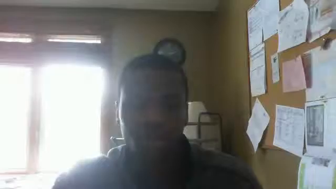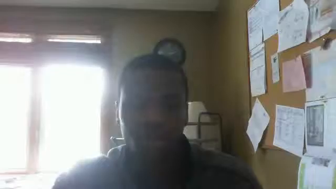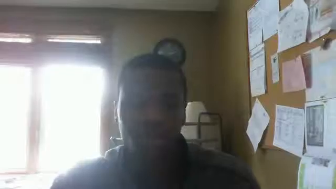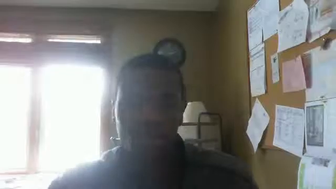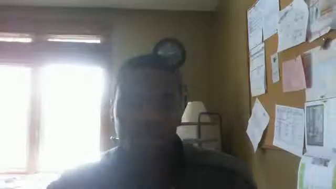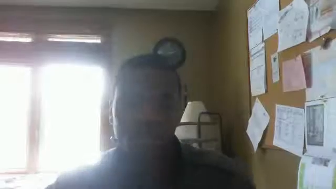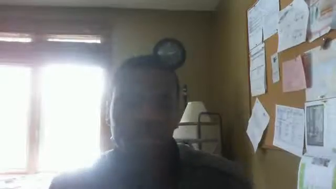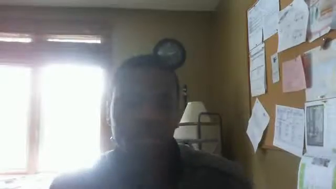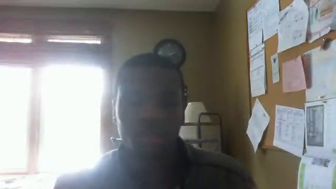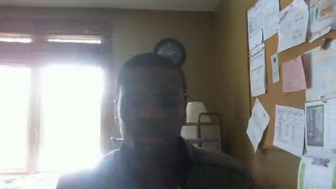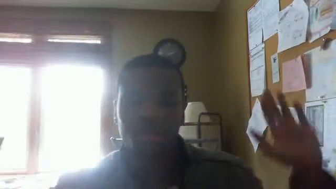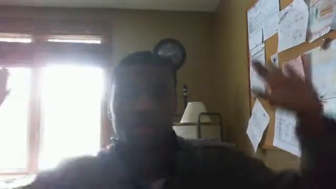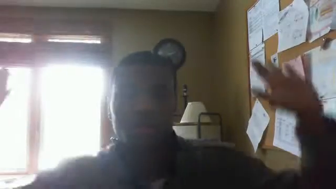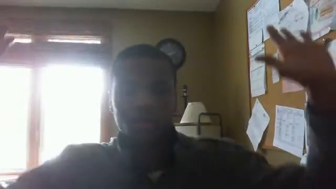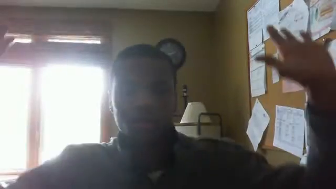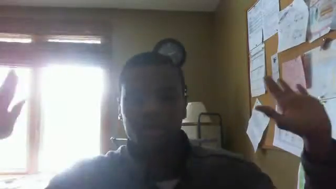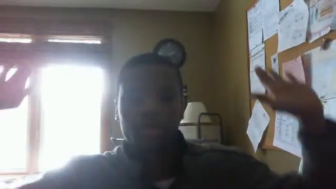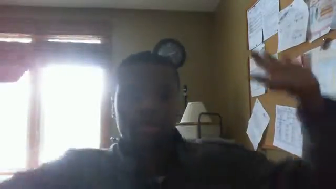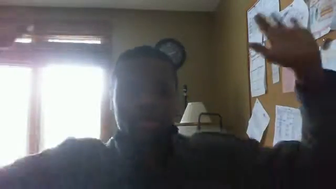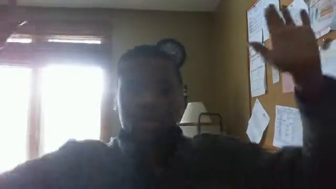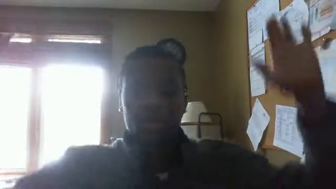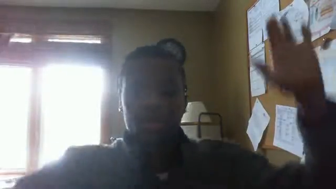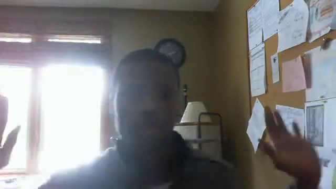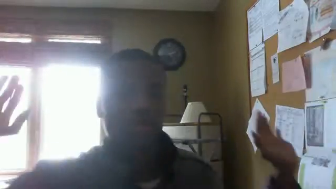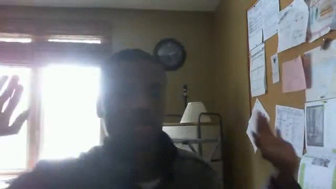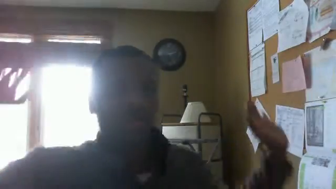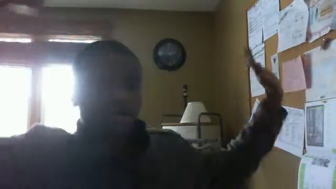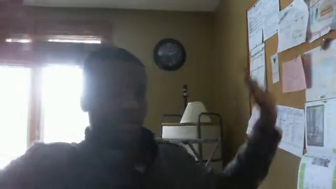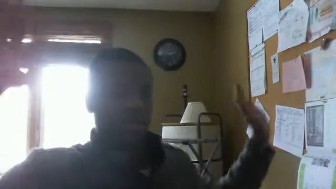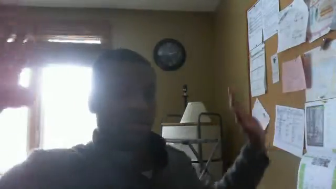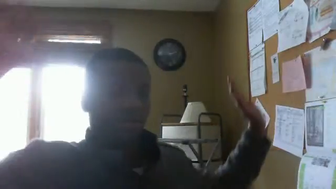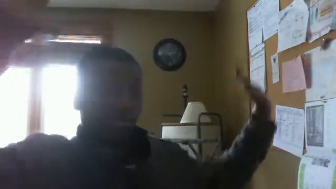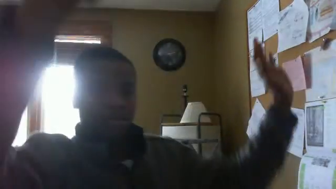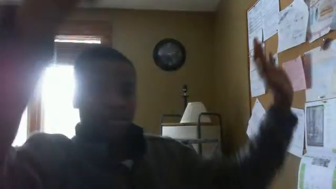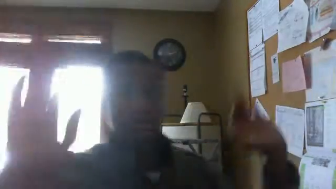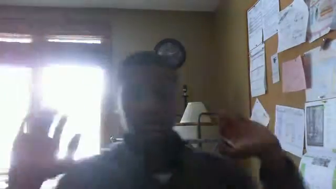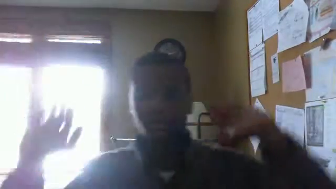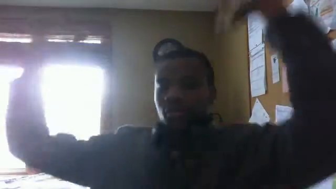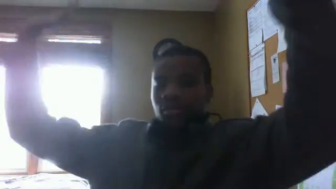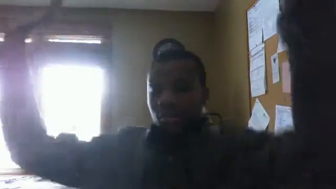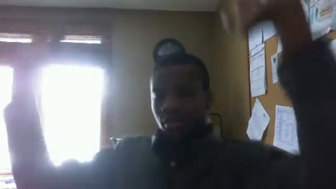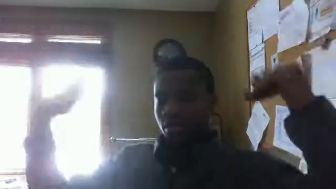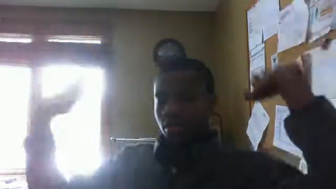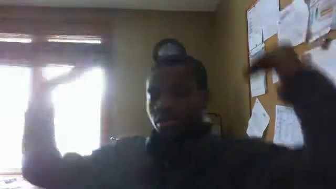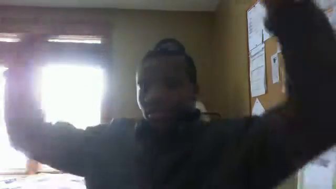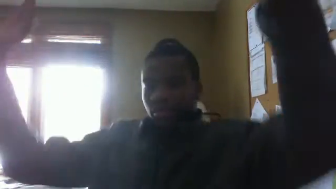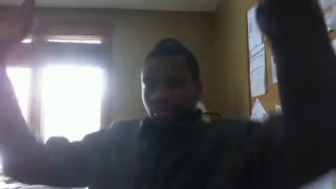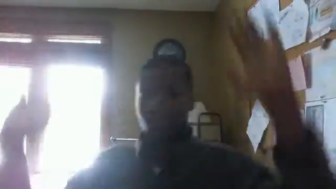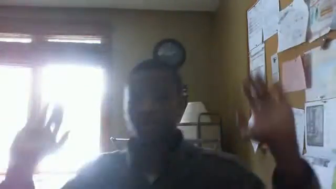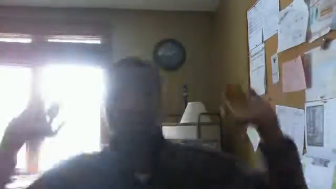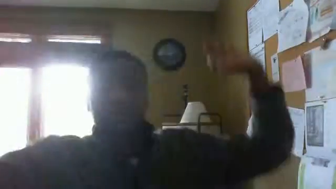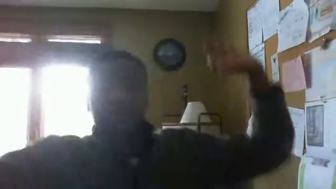The Dance